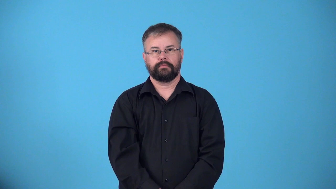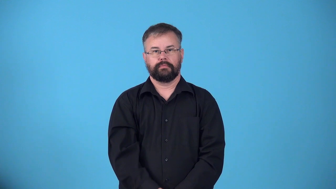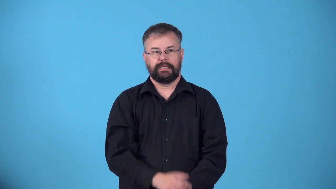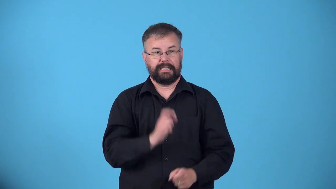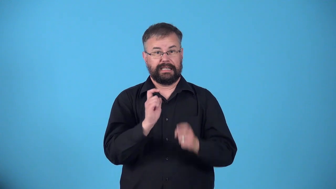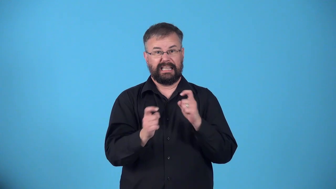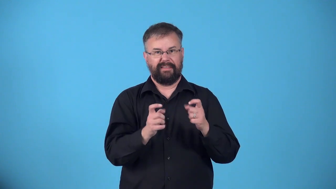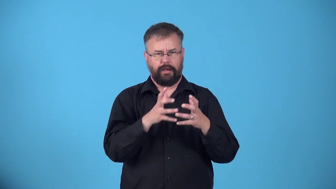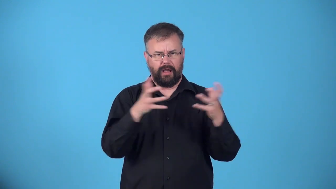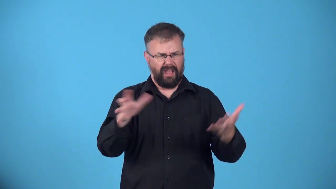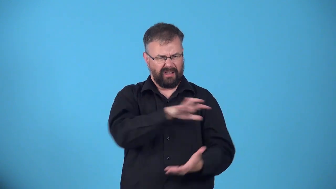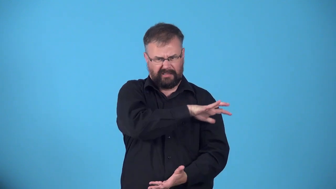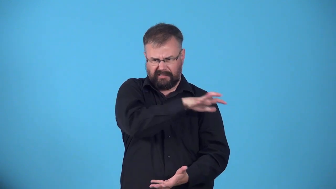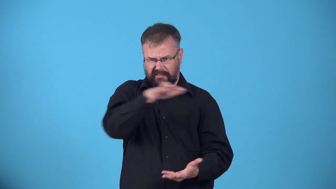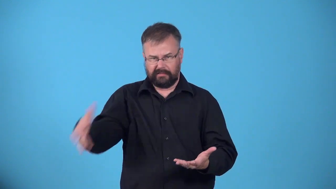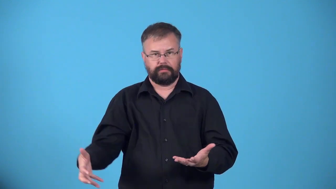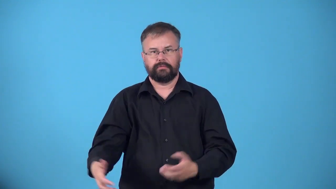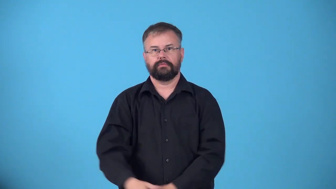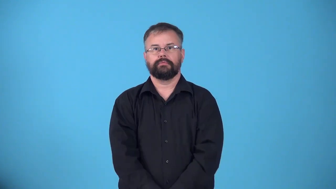loot